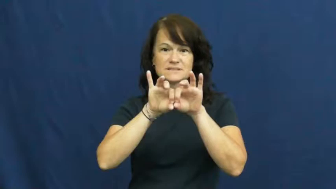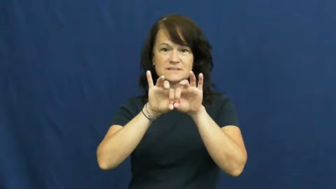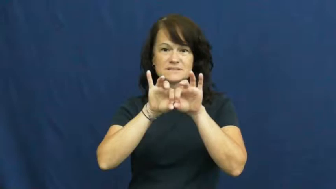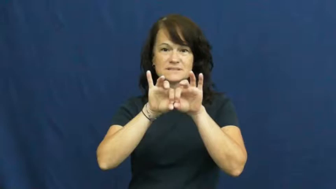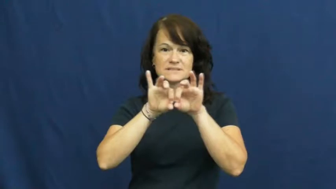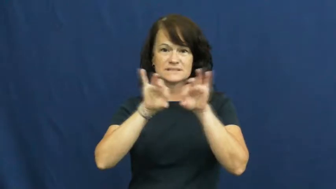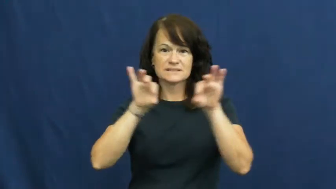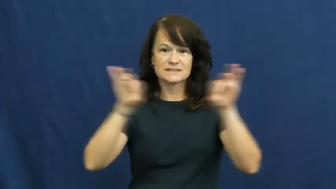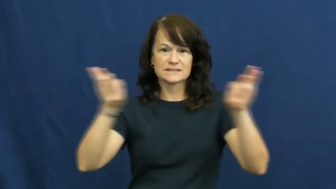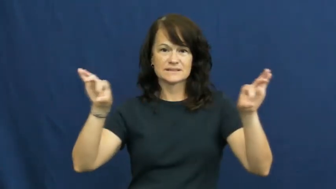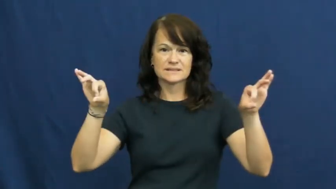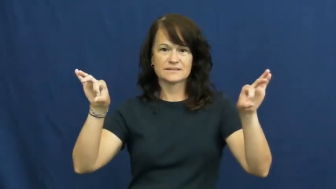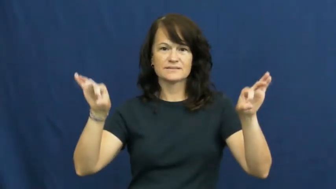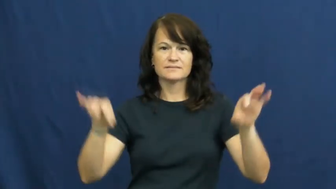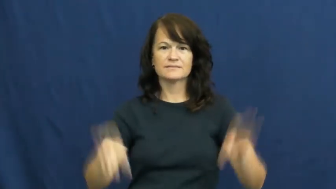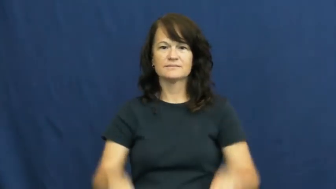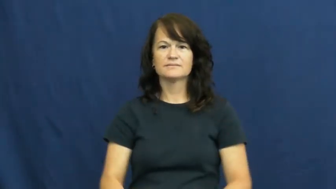bow-violin